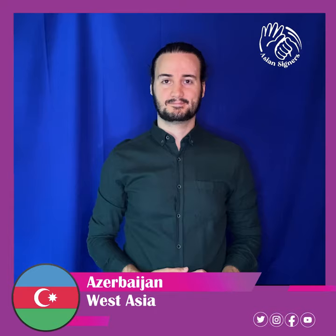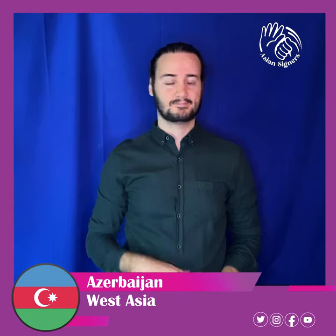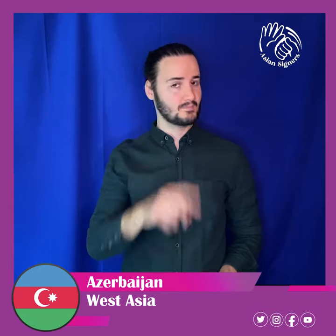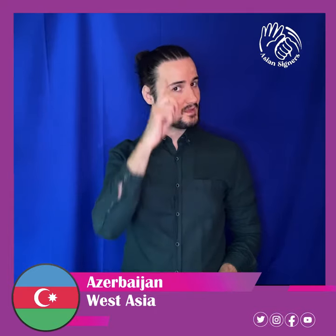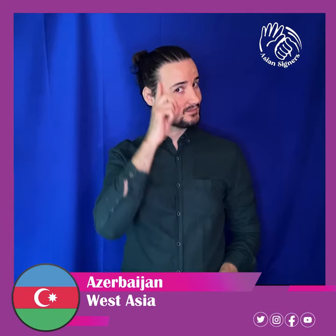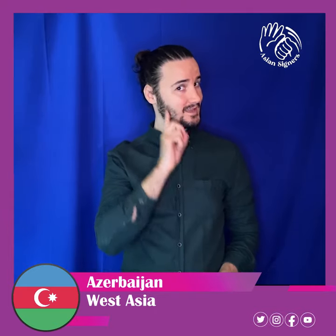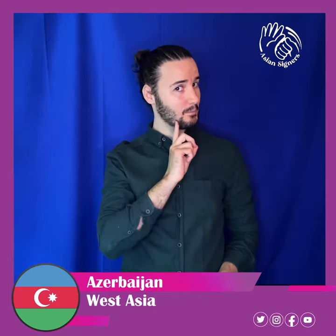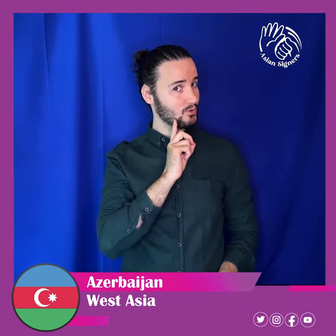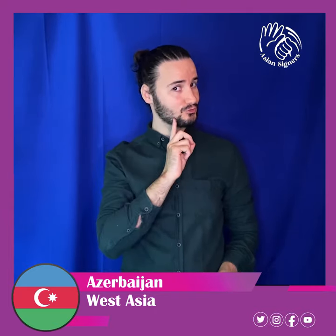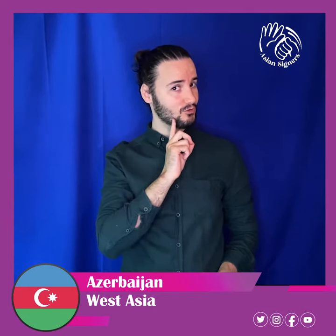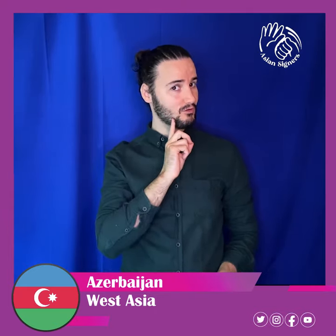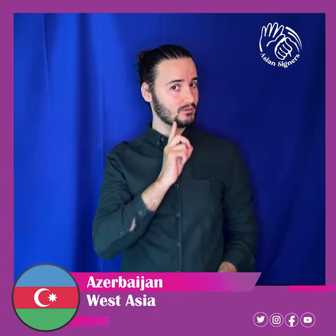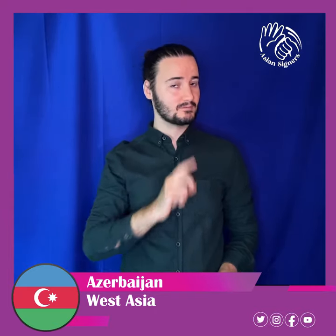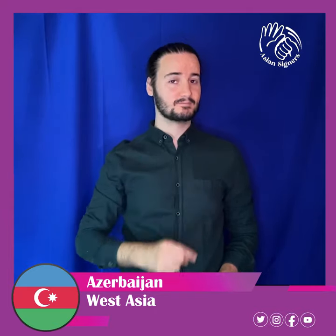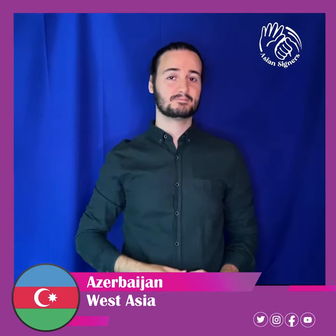Azerbaijan